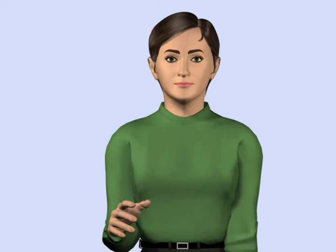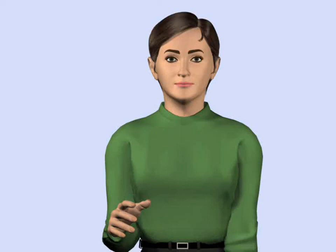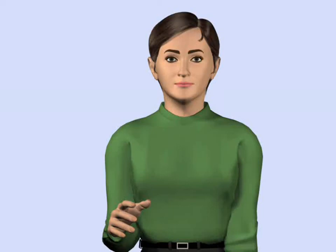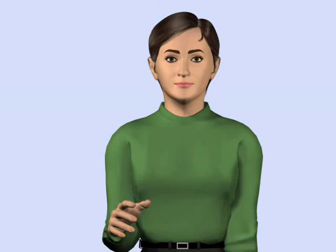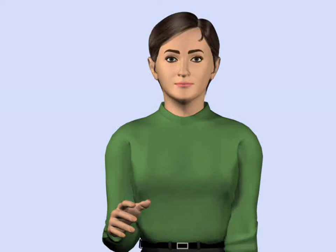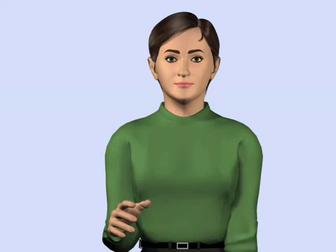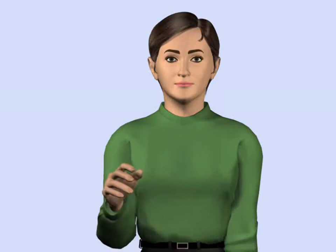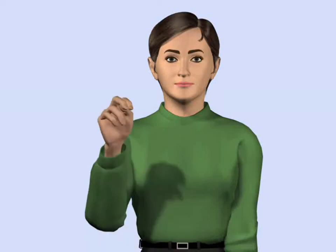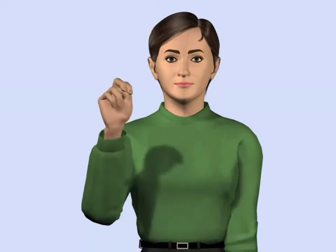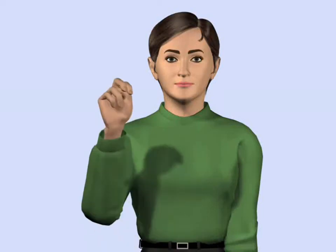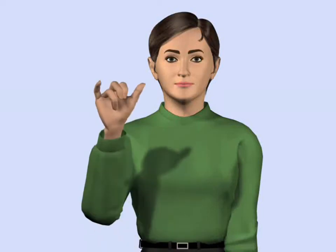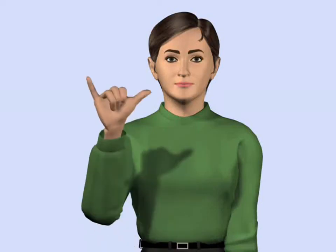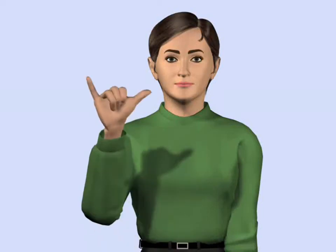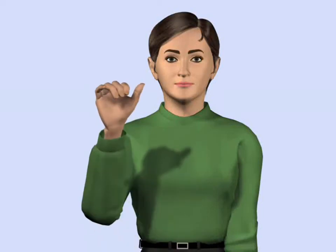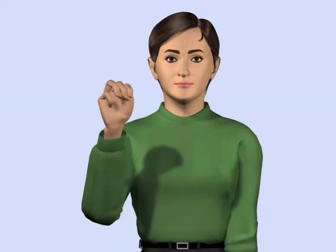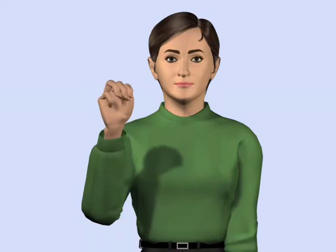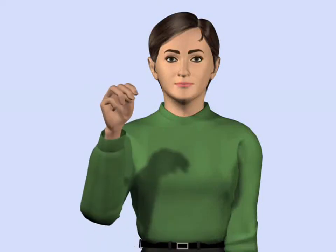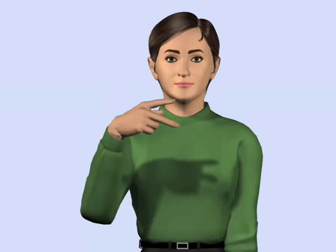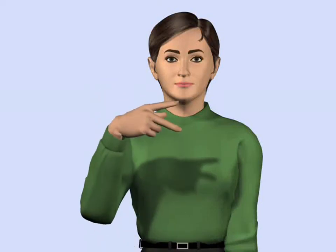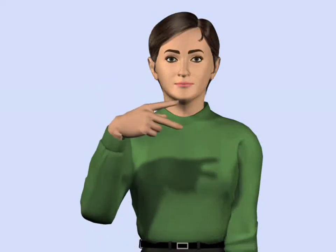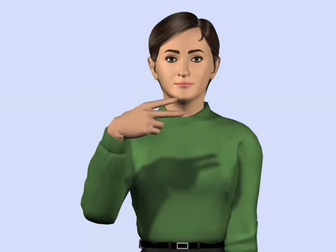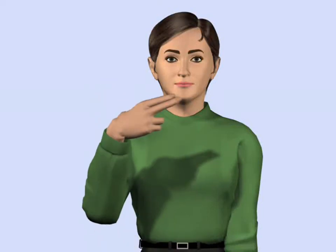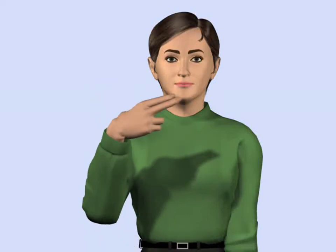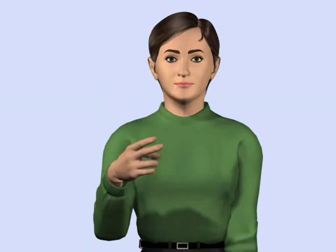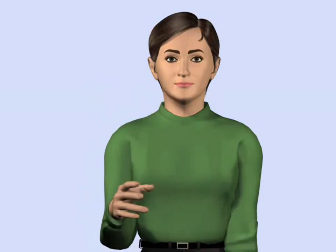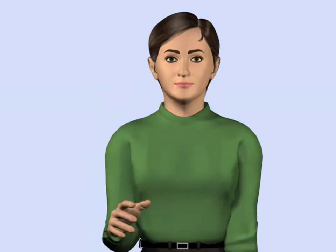nymph